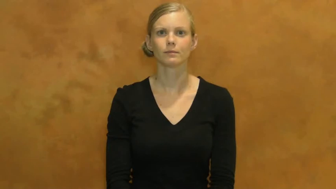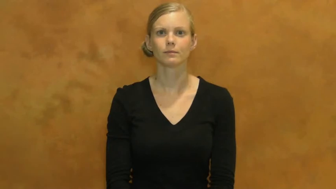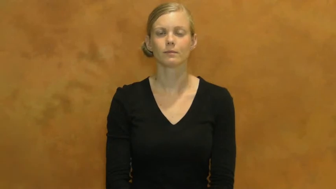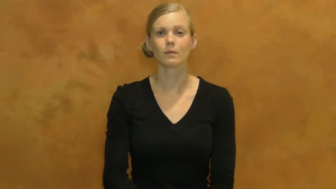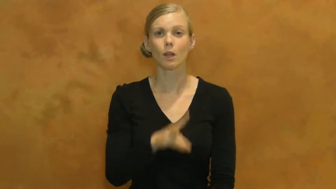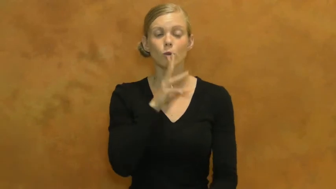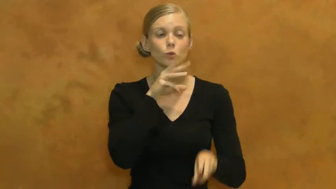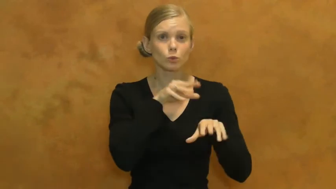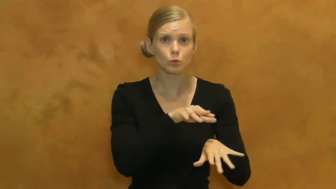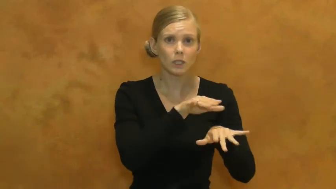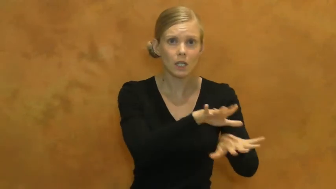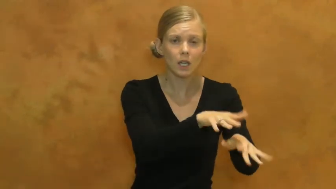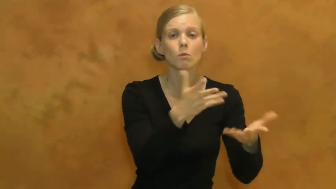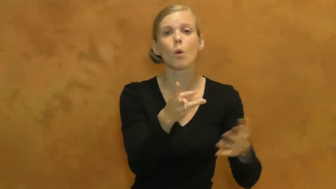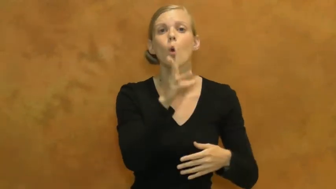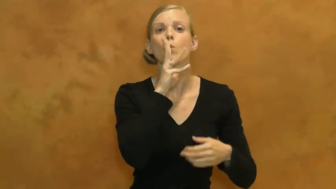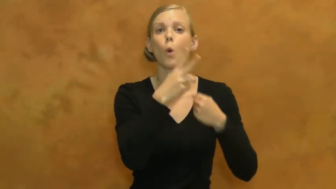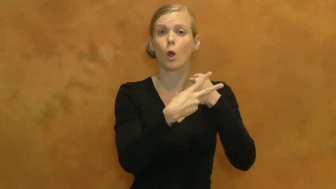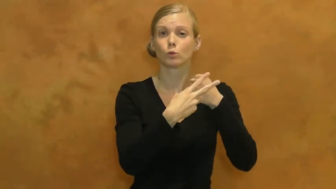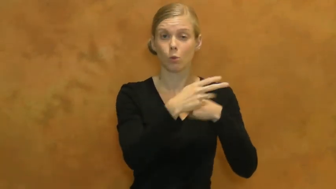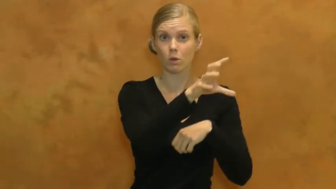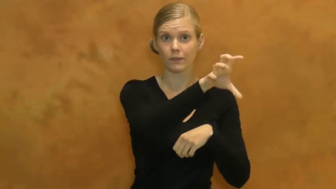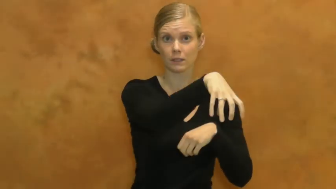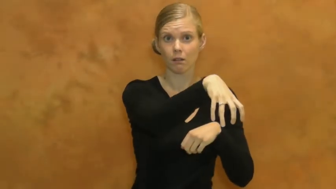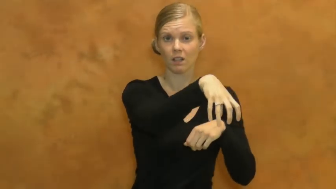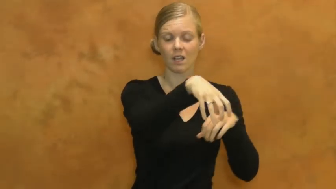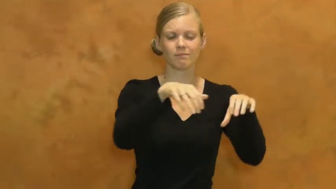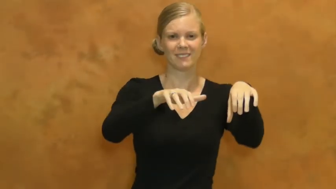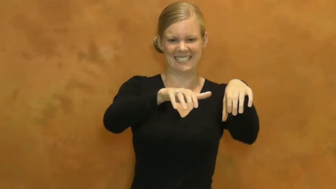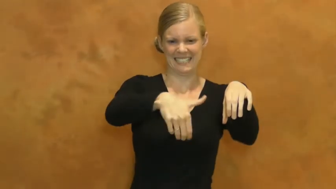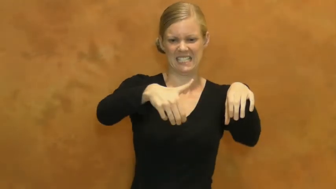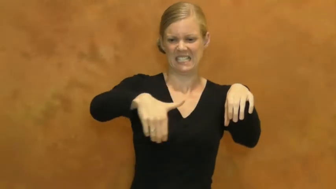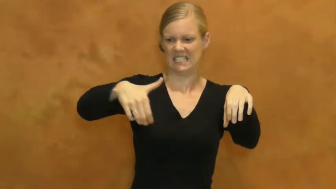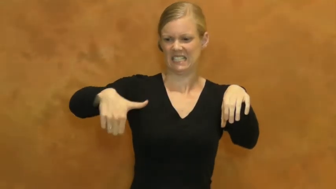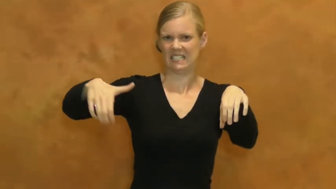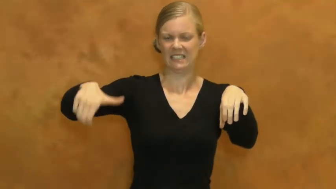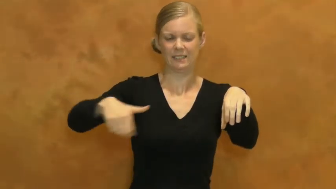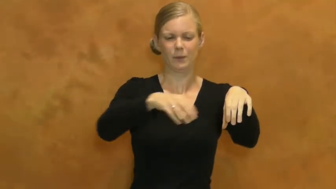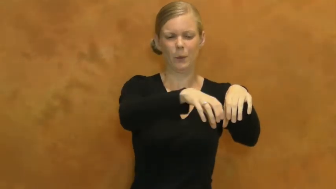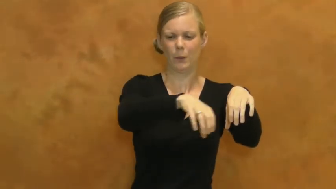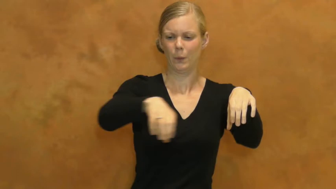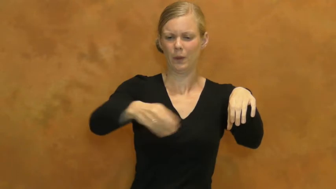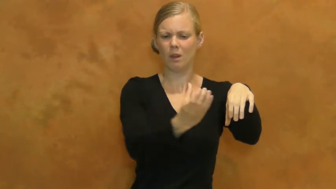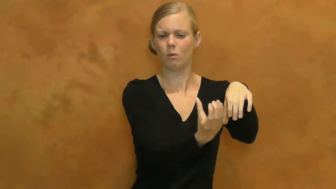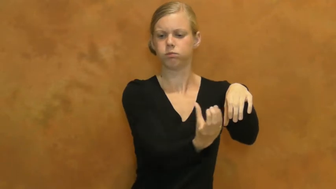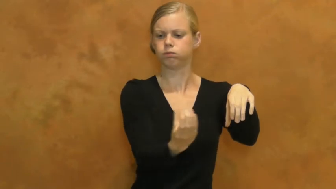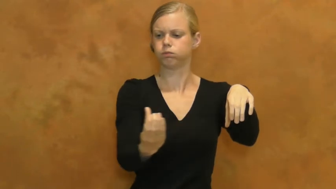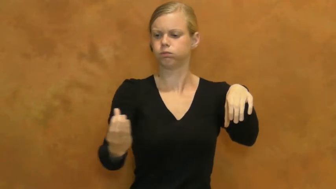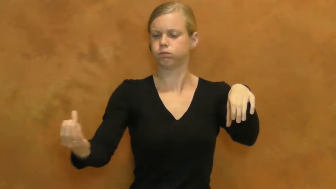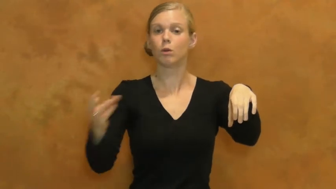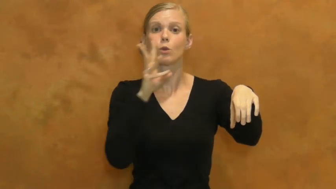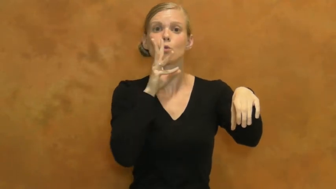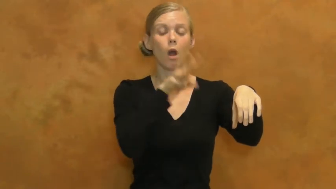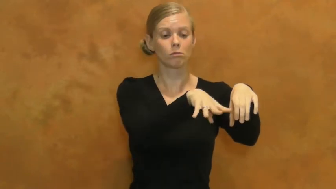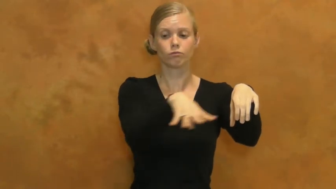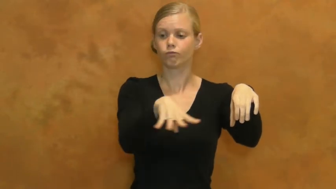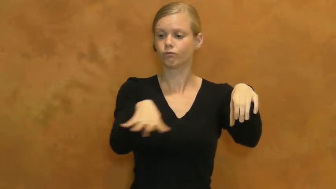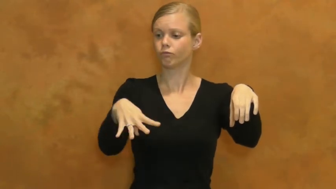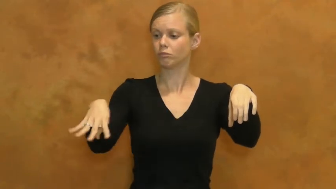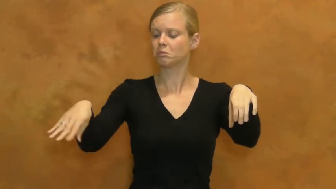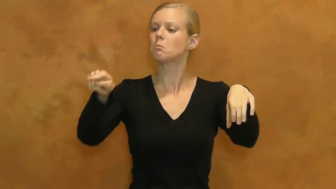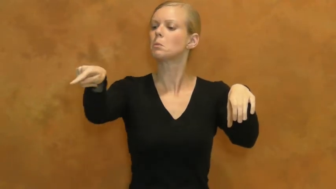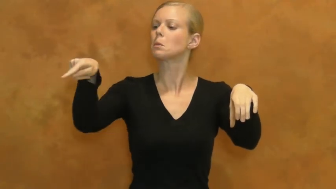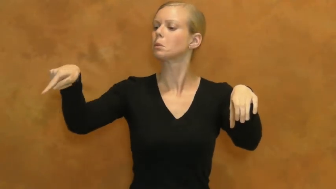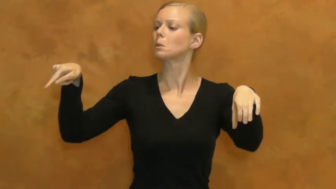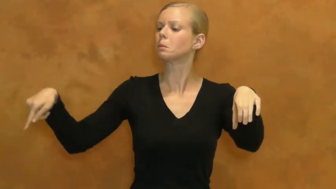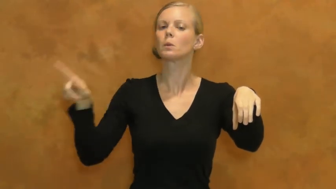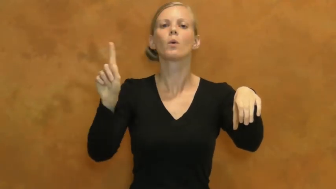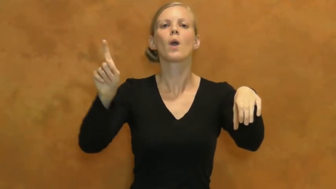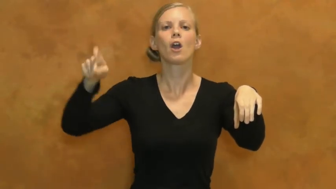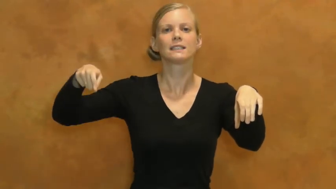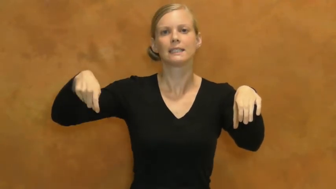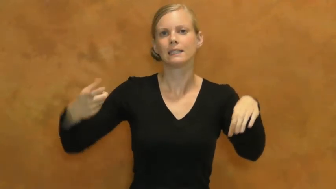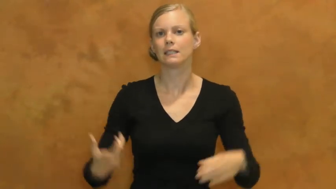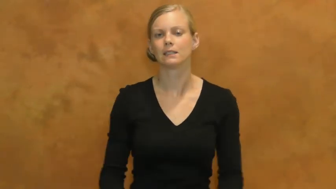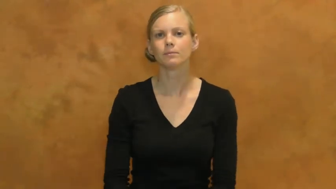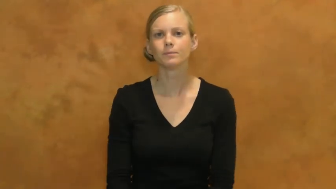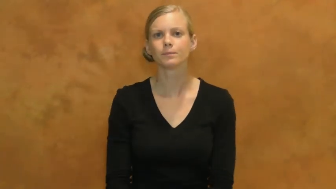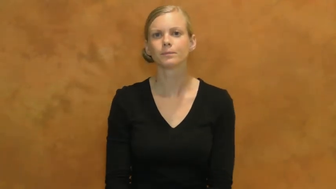ditch